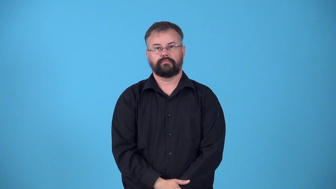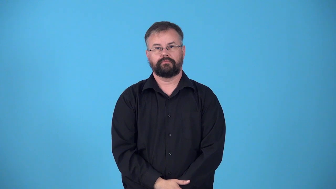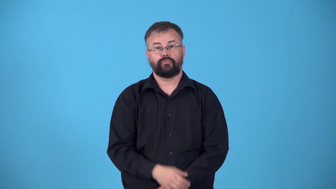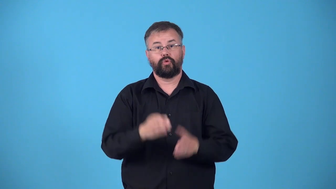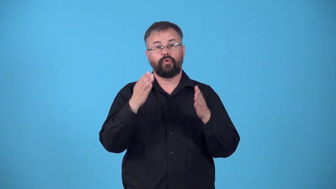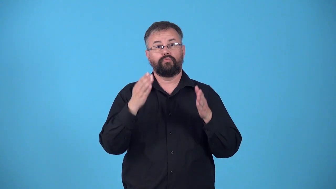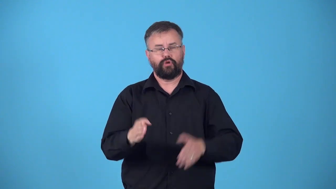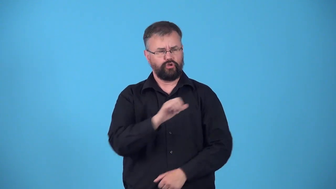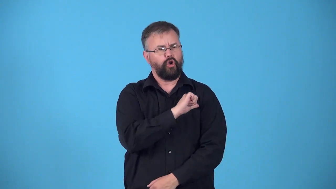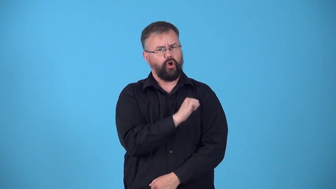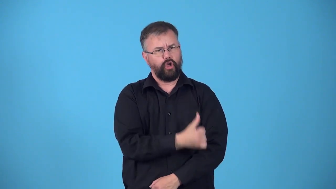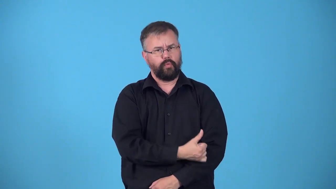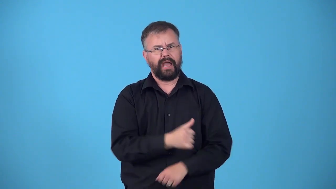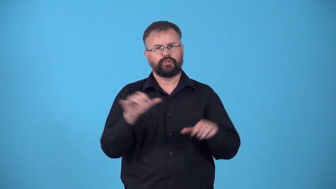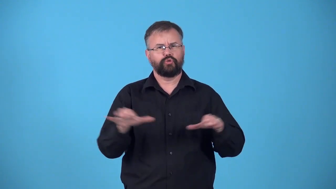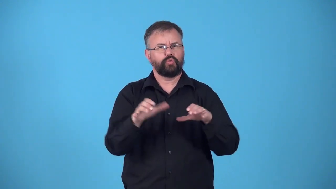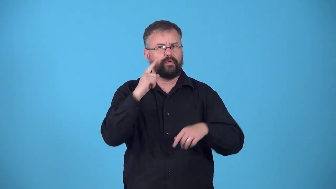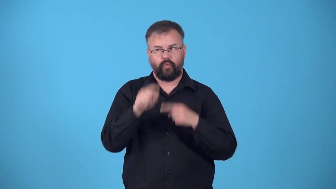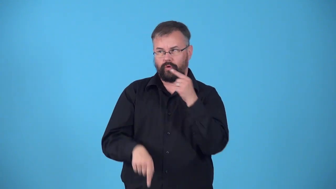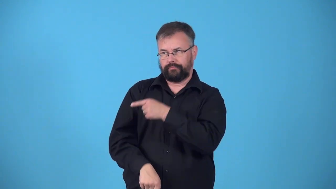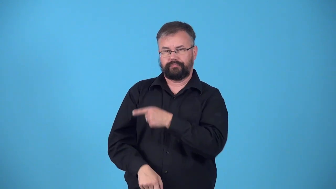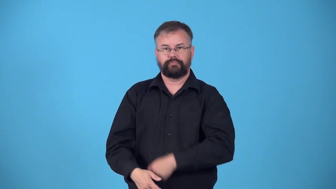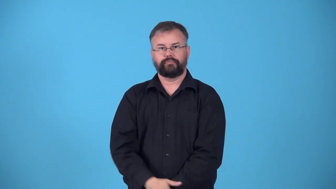procurator